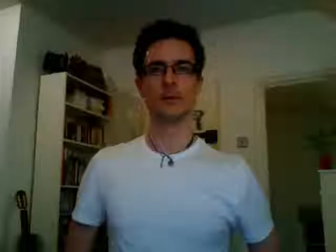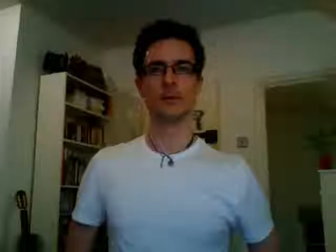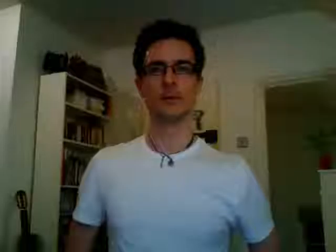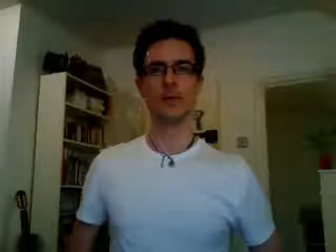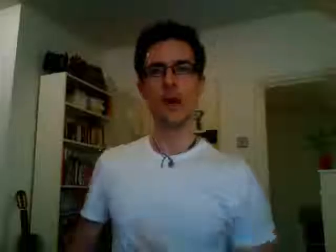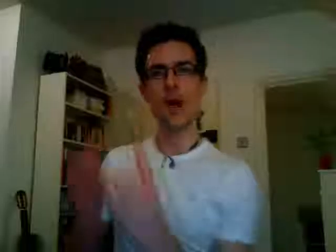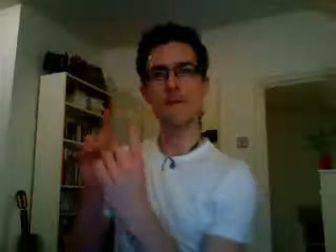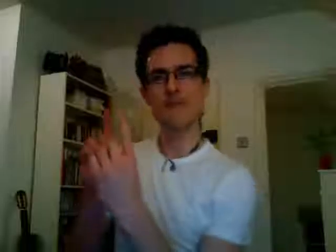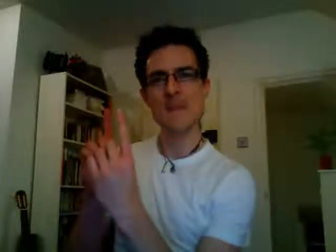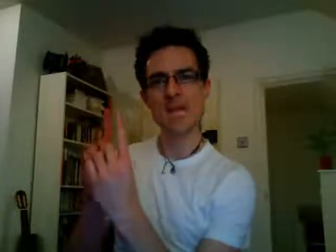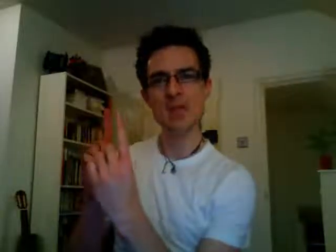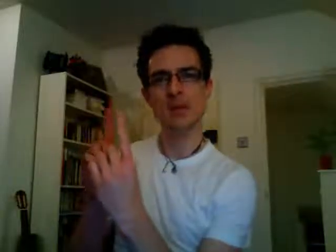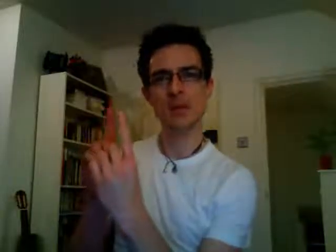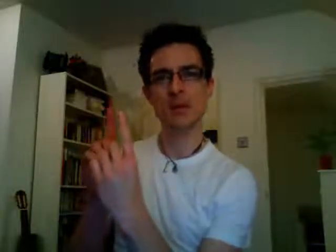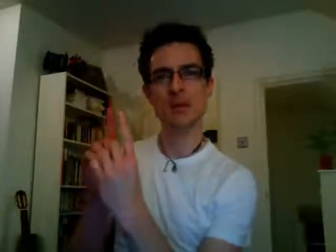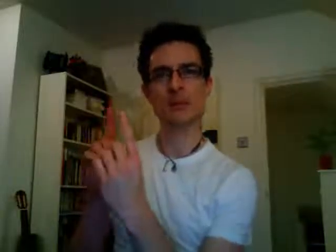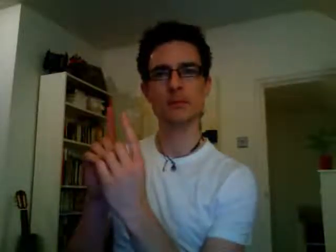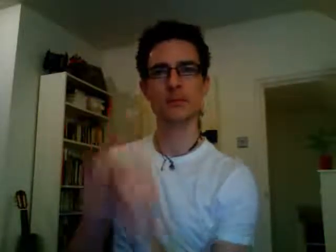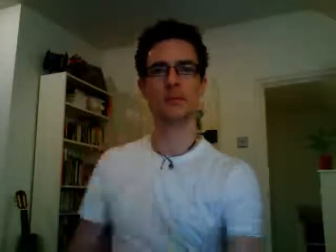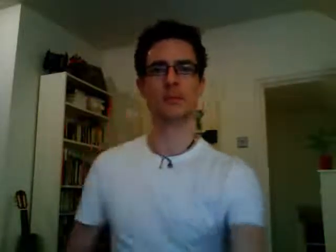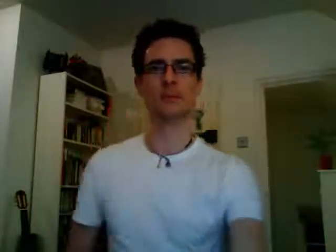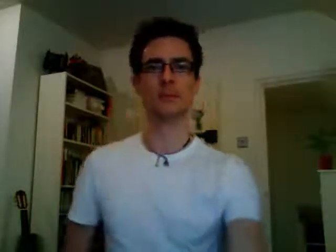meet